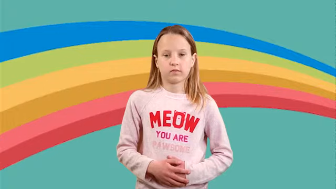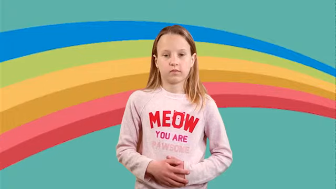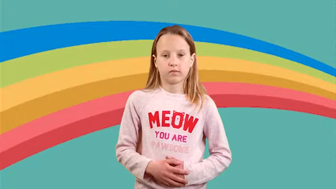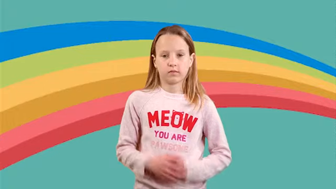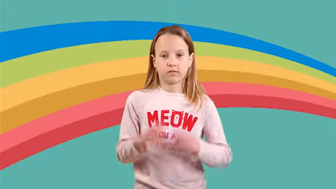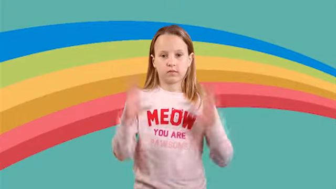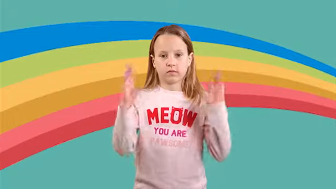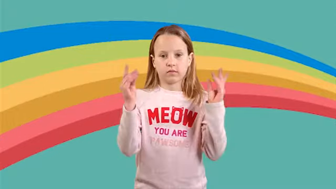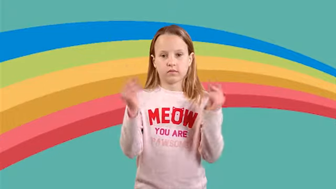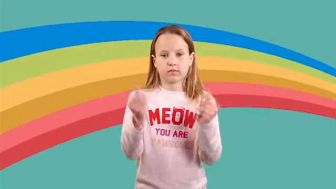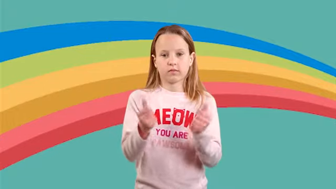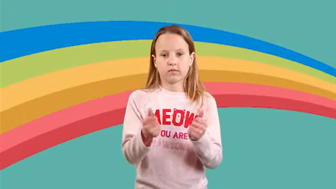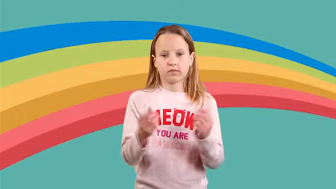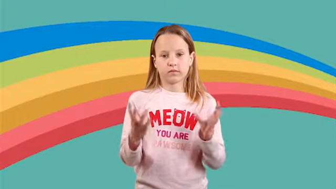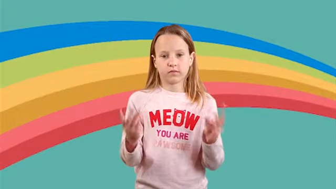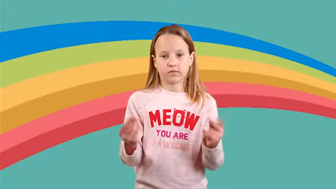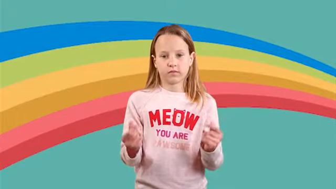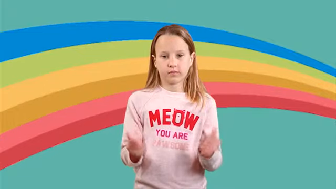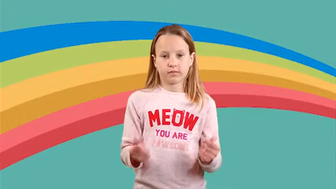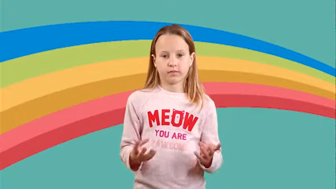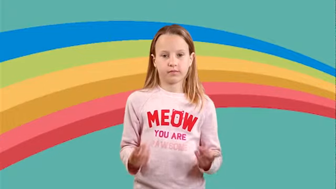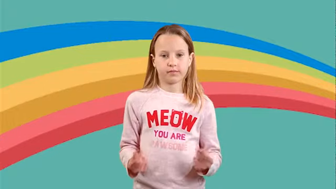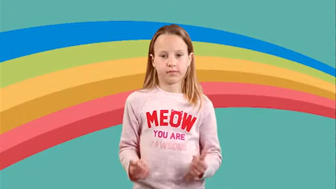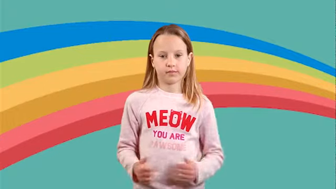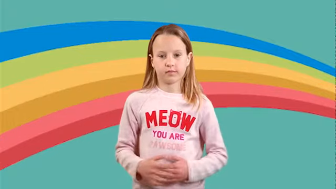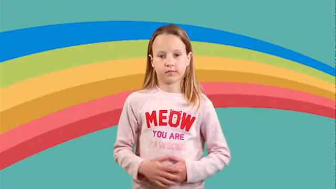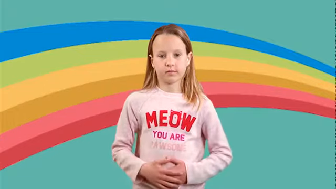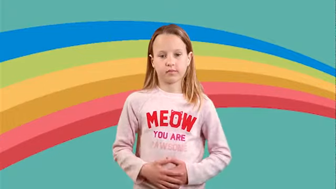Melting